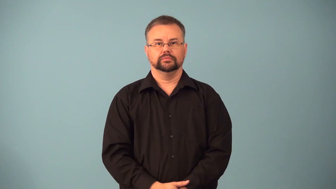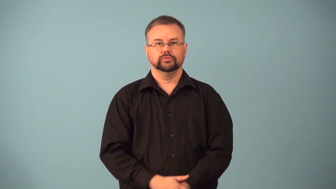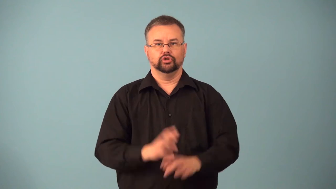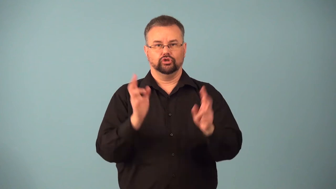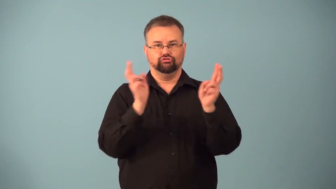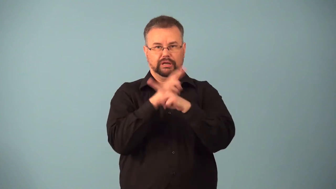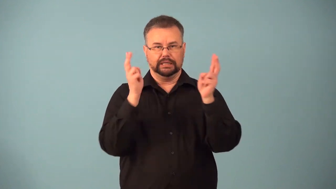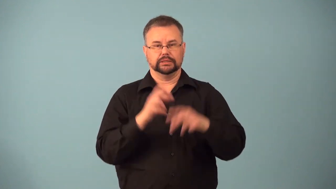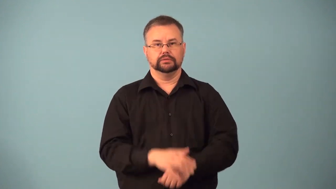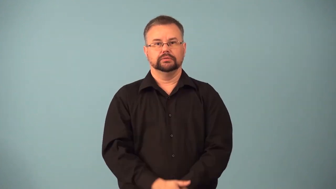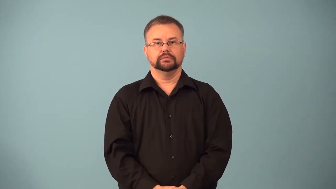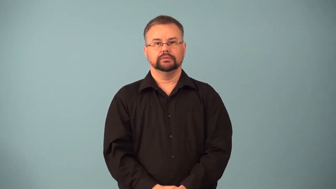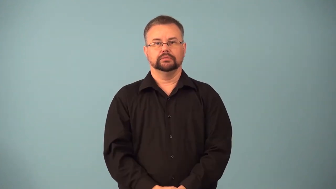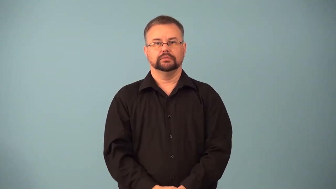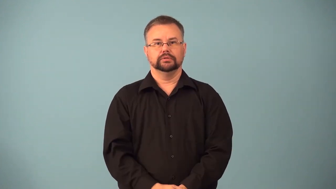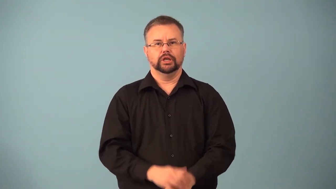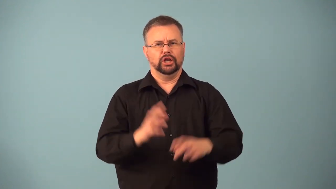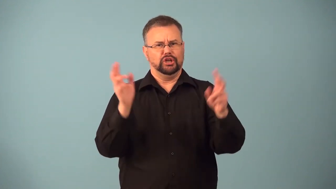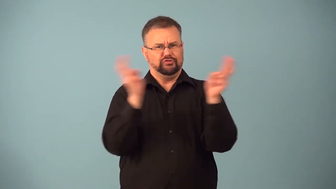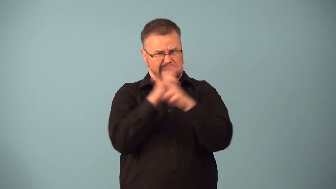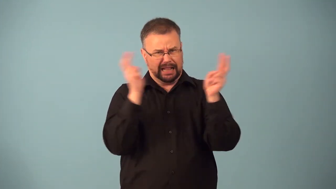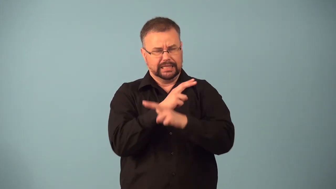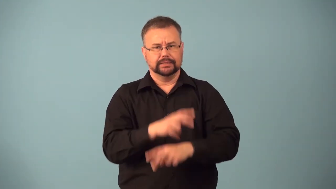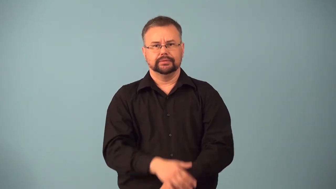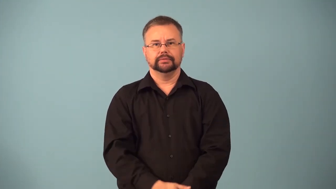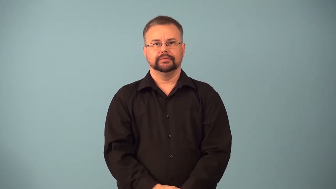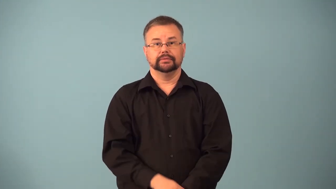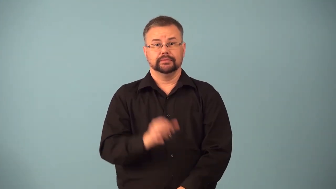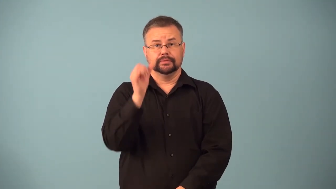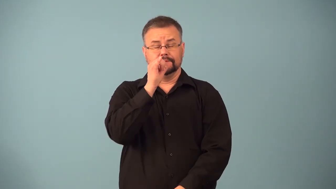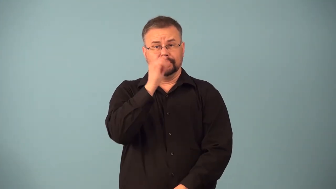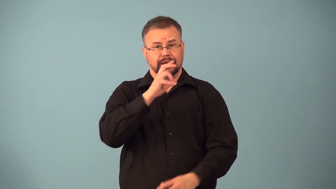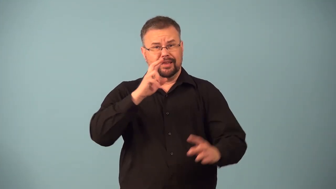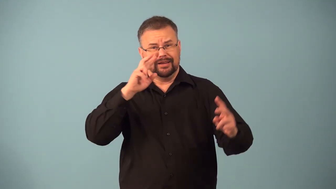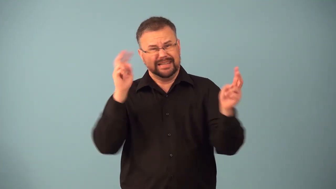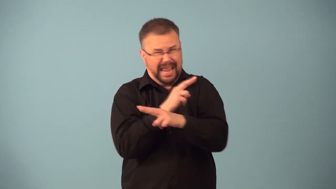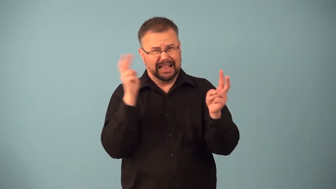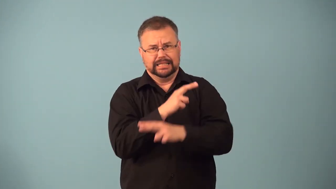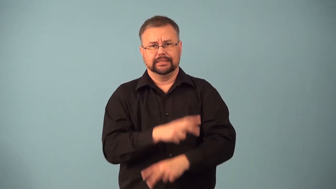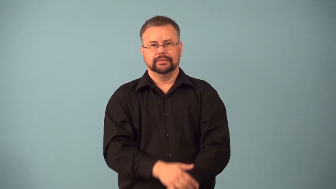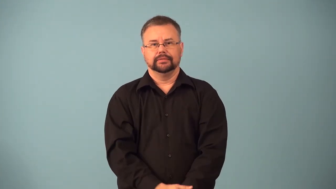foolhardy,foolhardier,foolhardiest